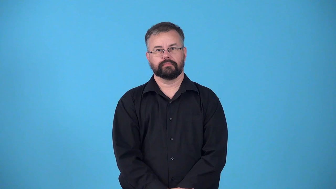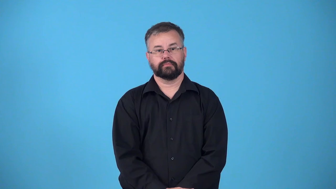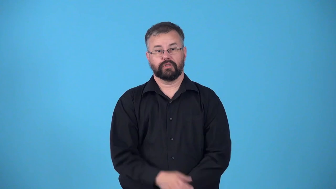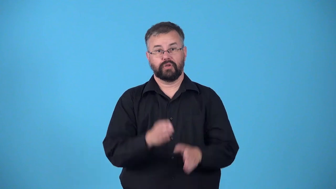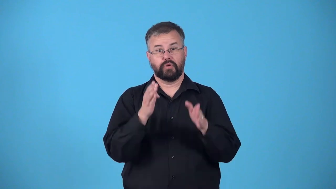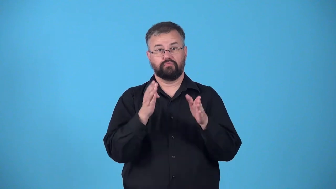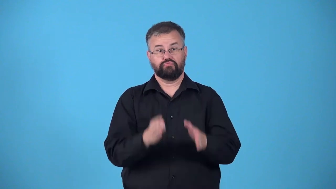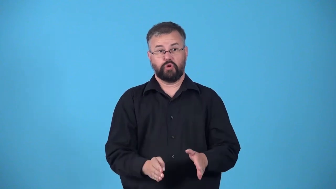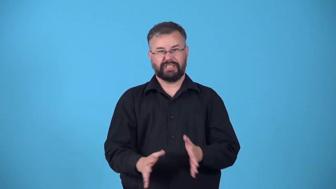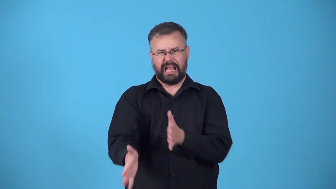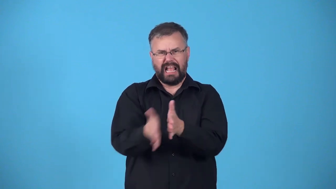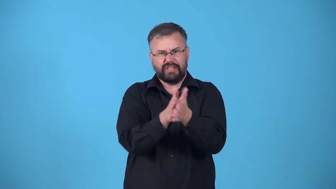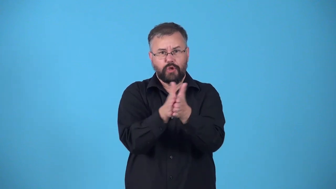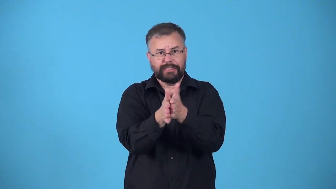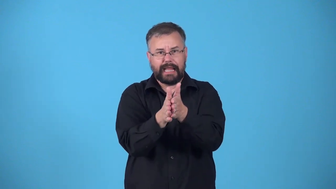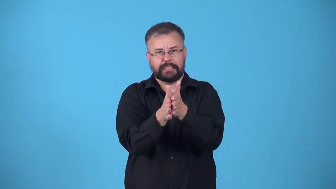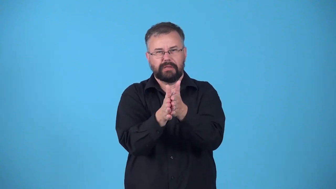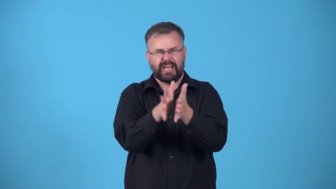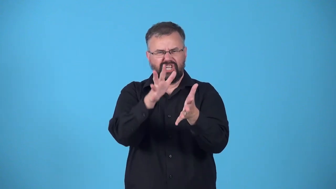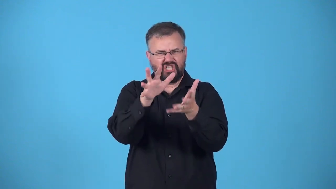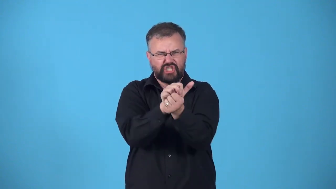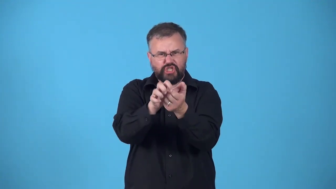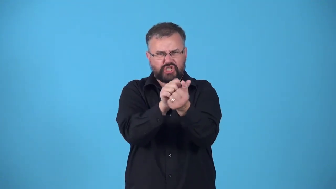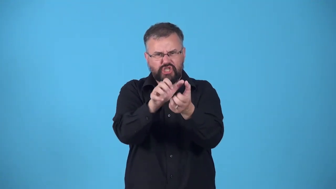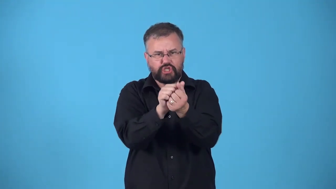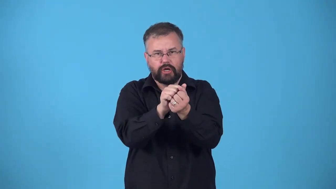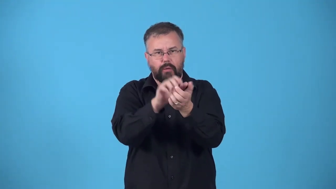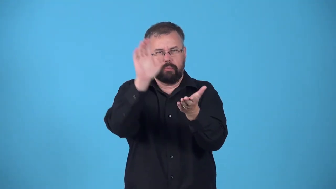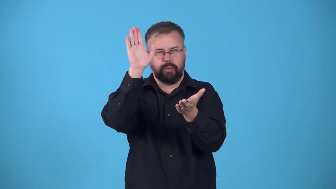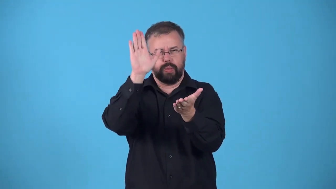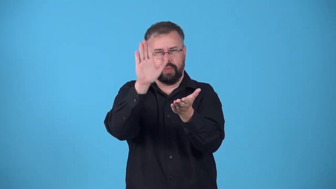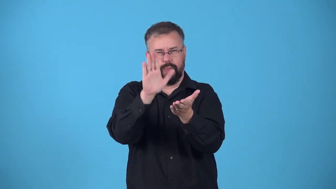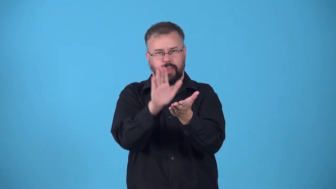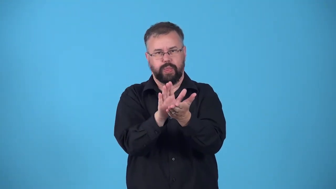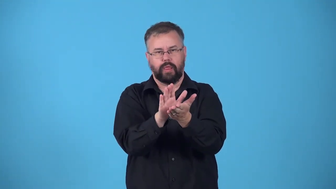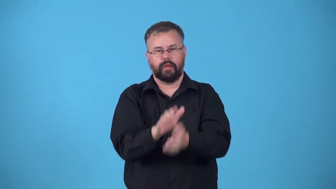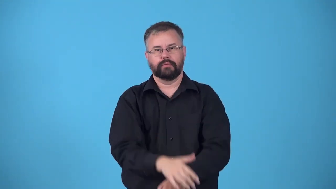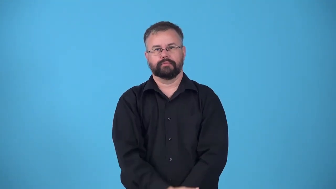grind down,beat down-destroy enthusiasm